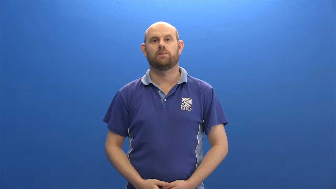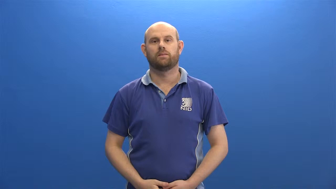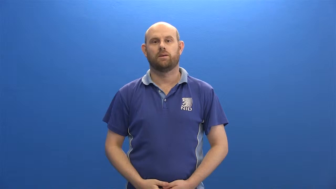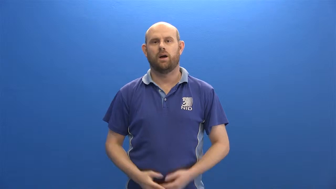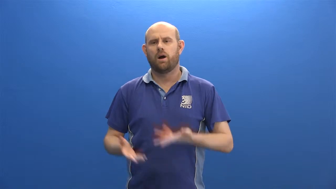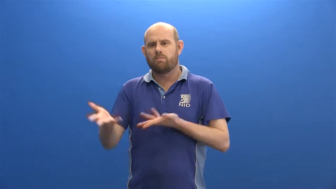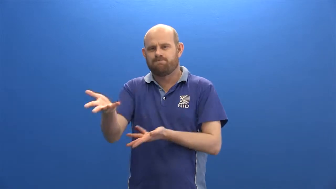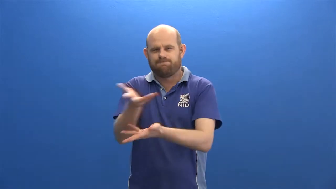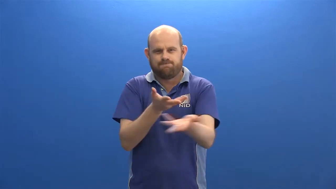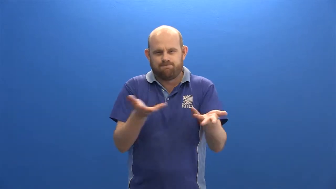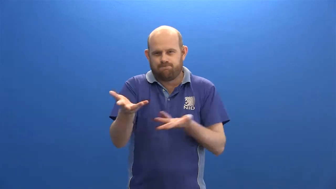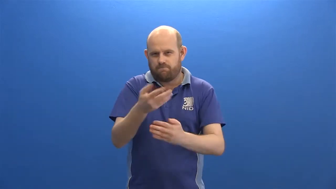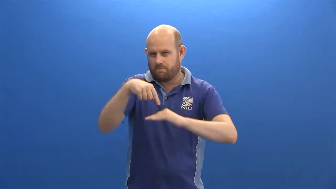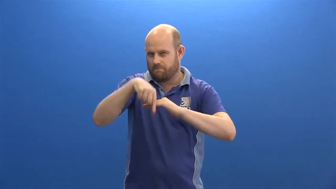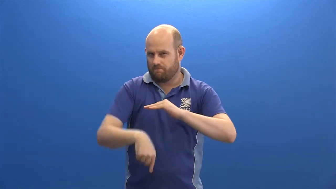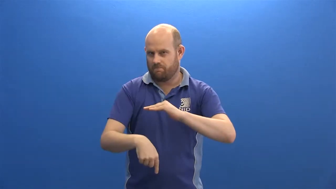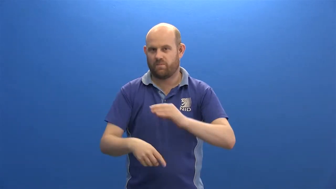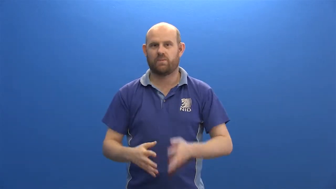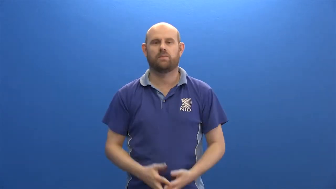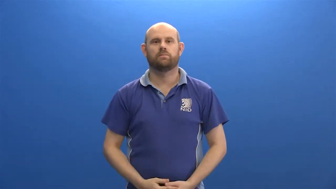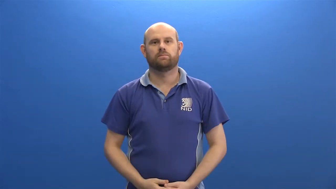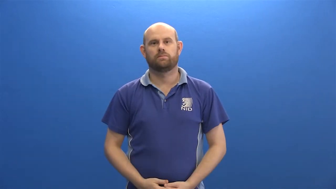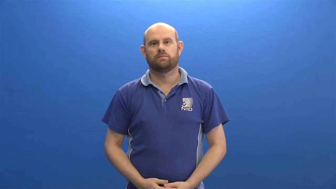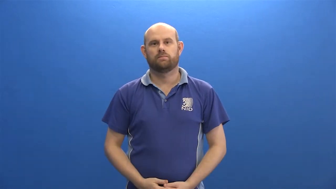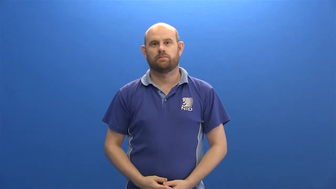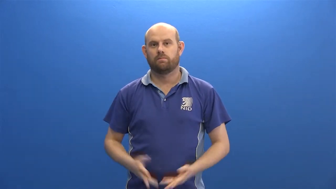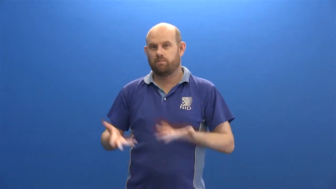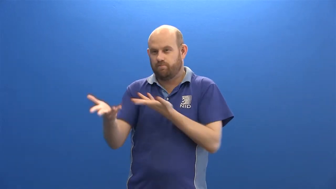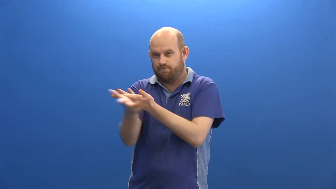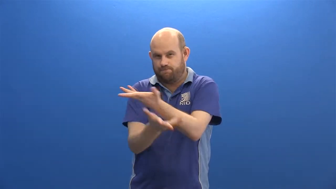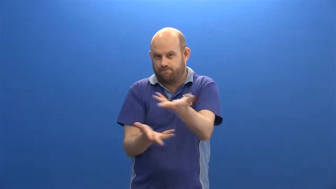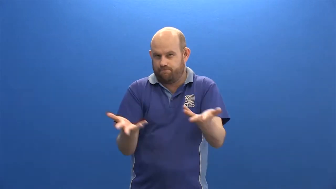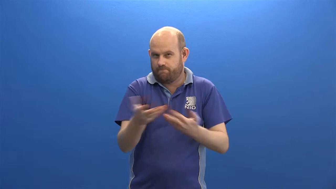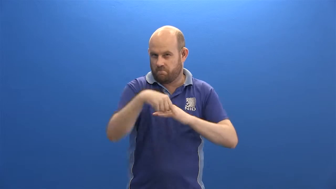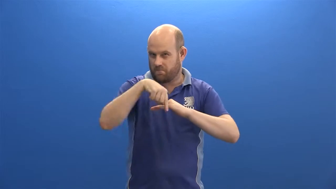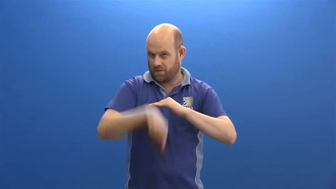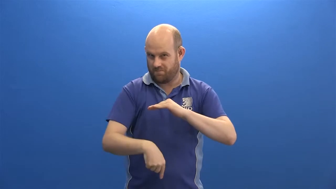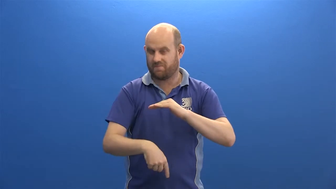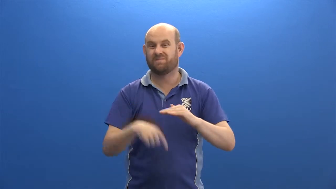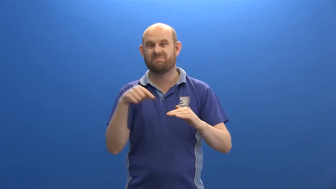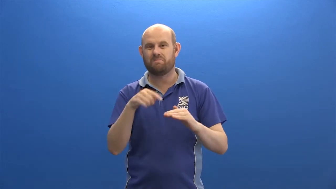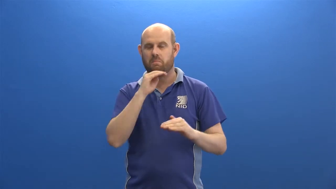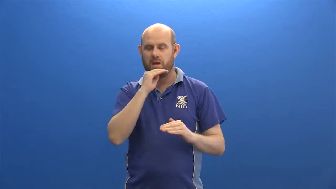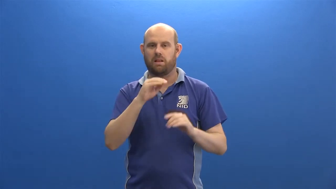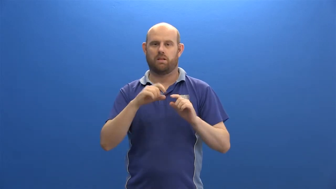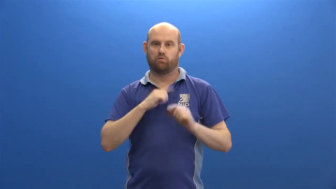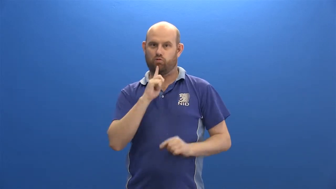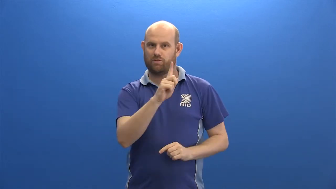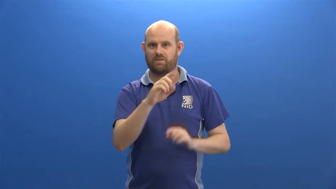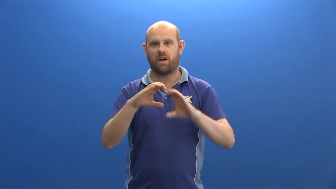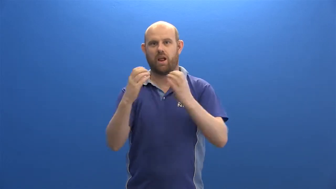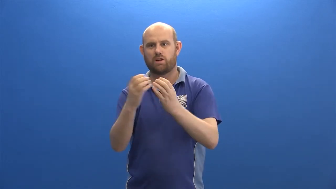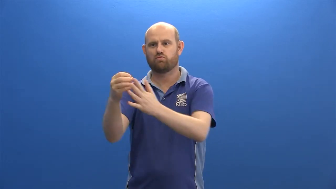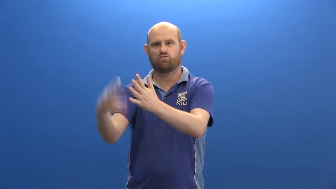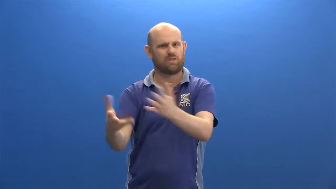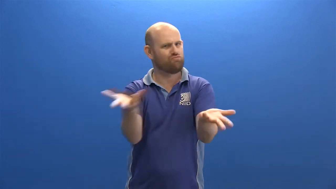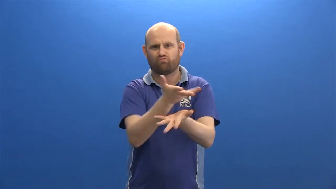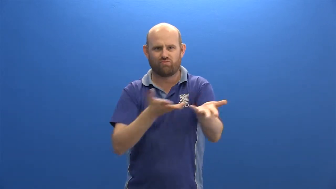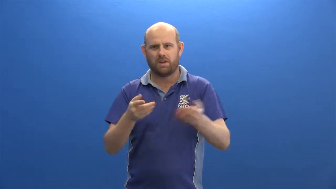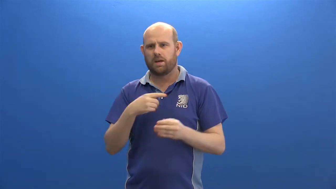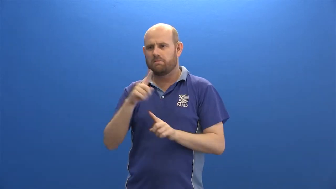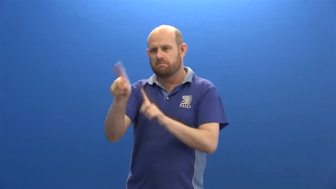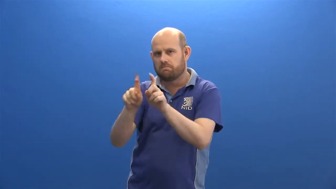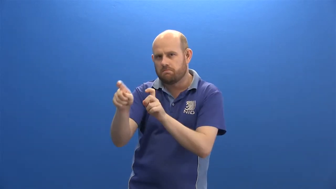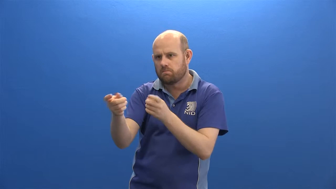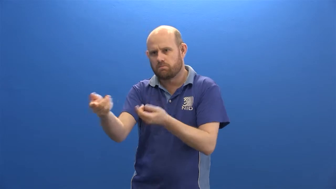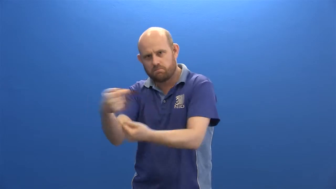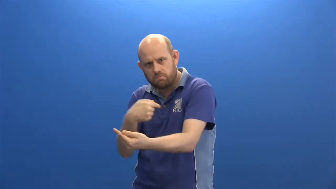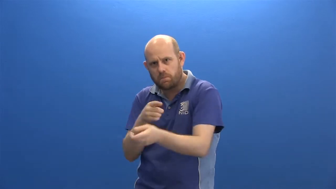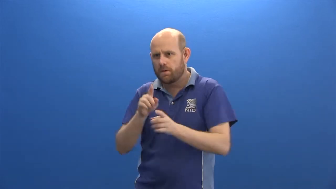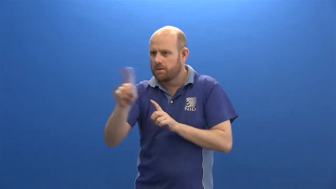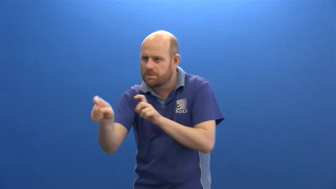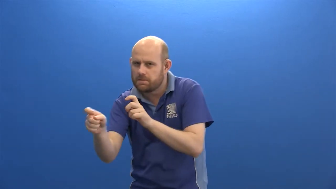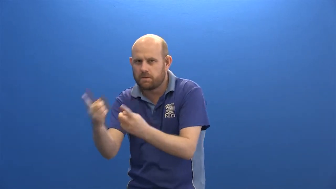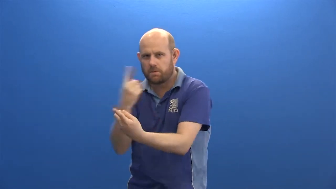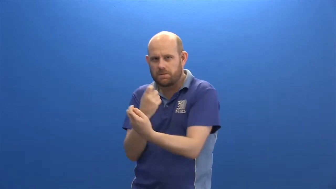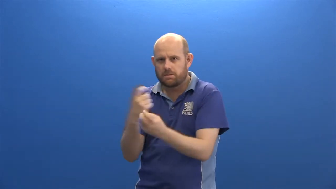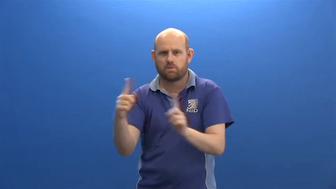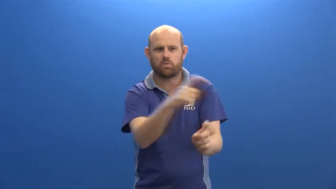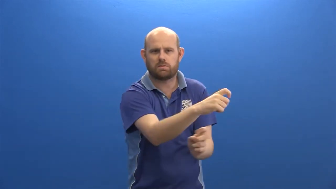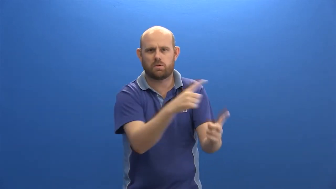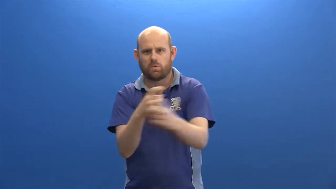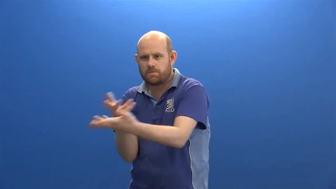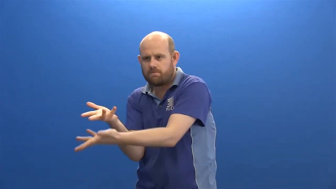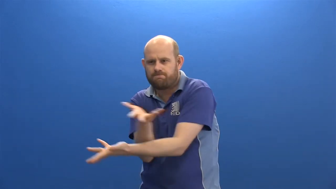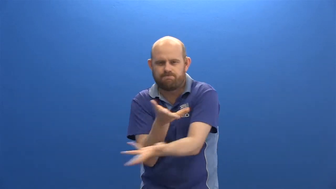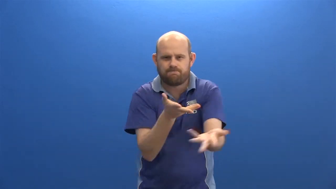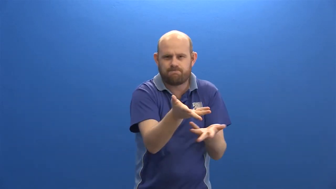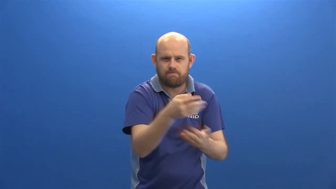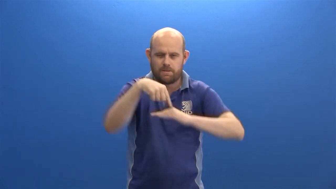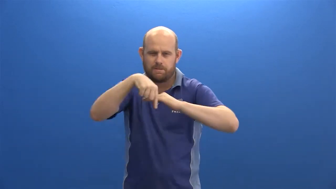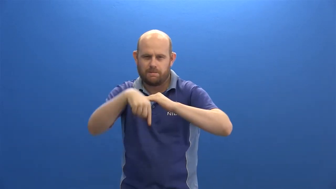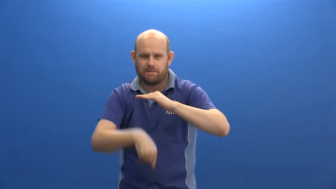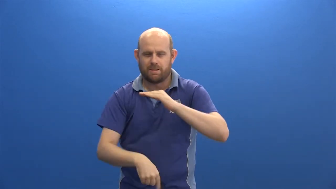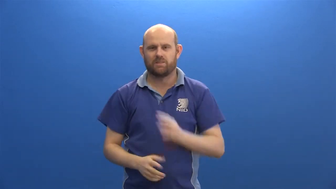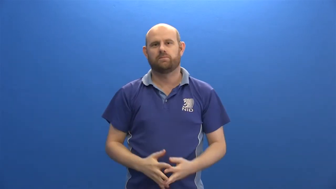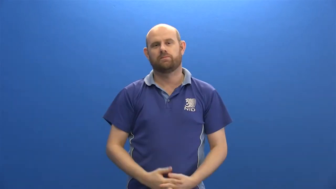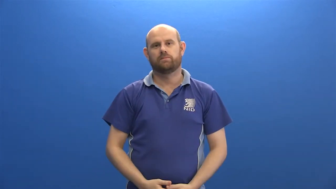Critical dialogue